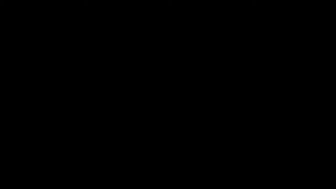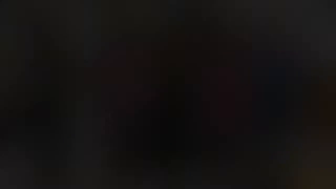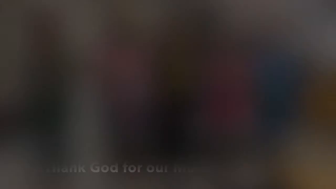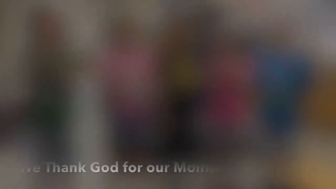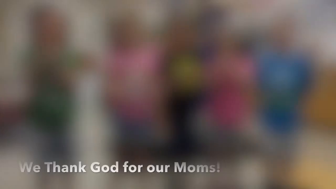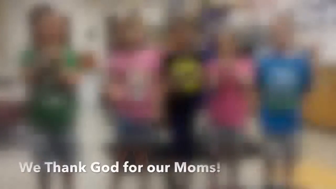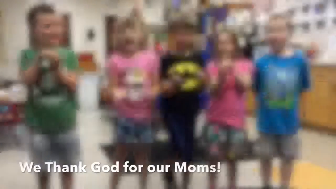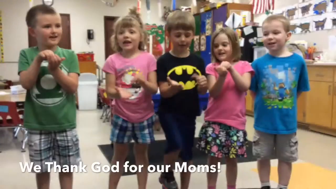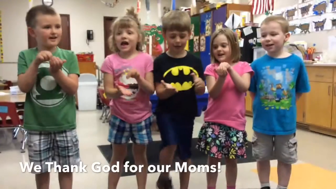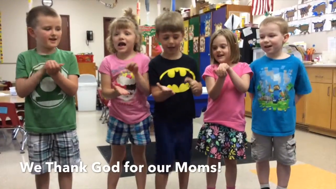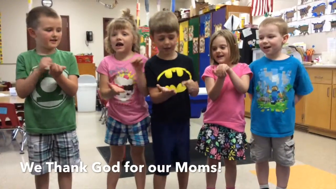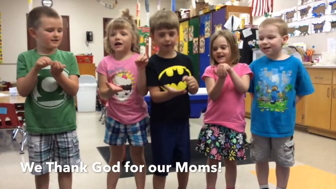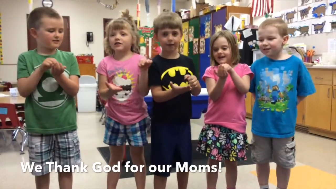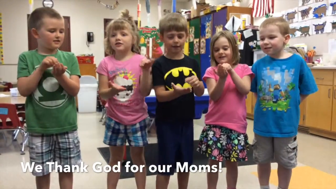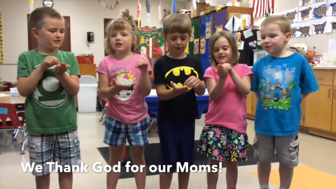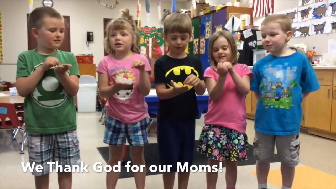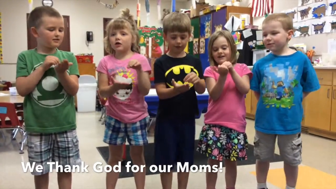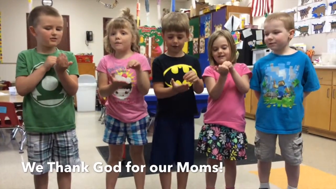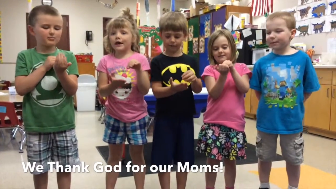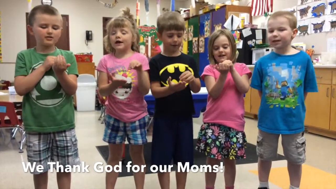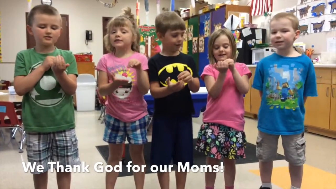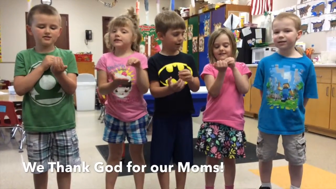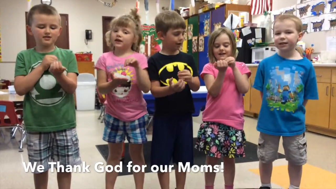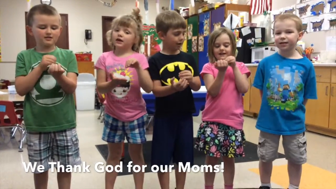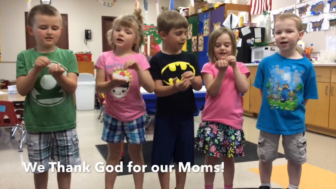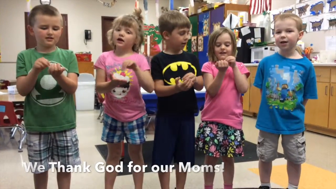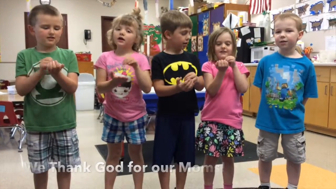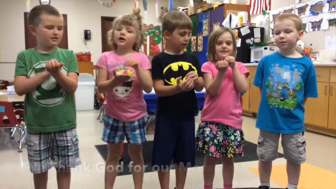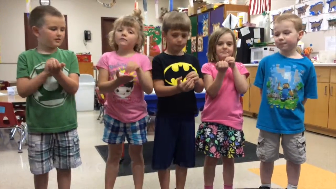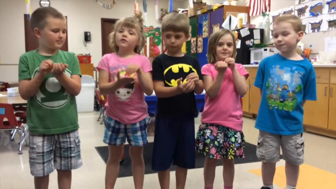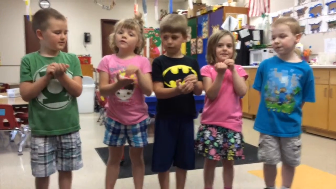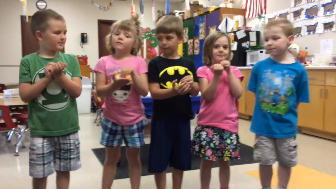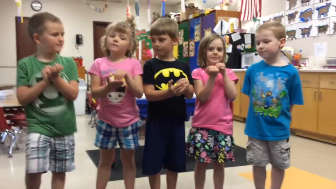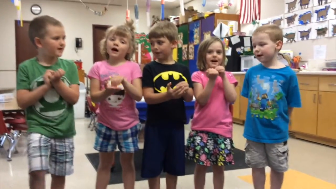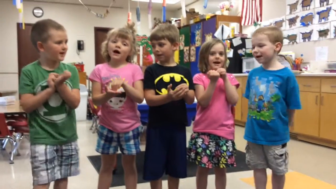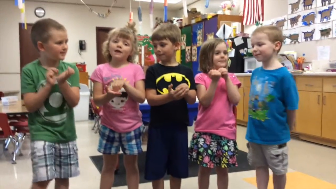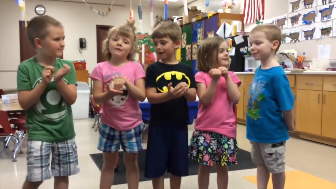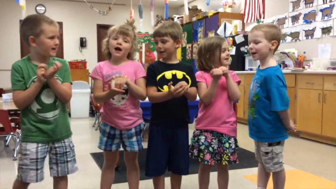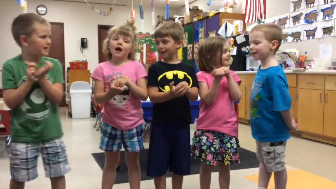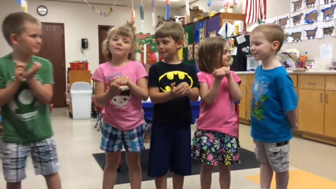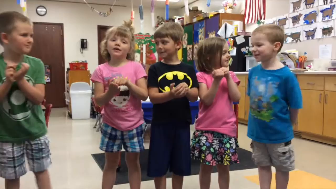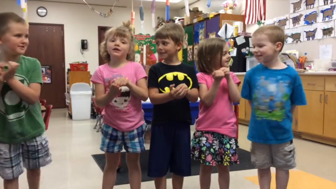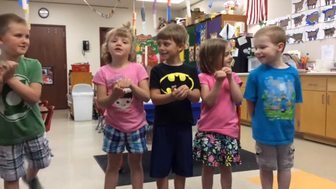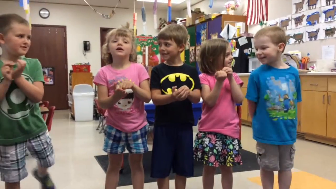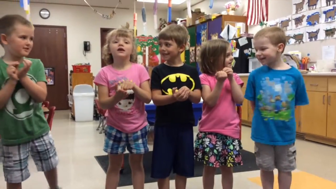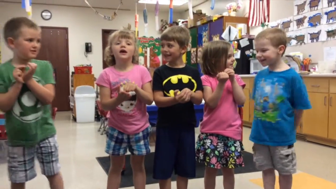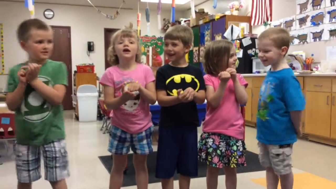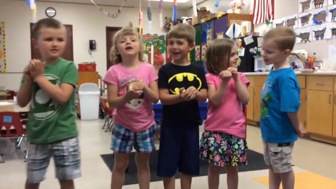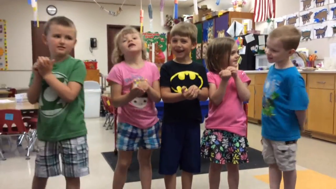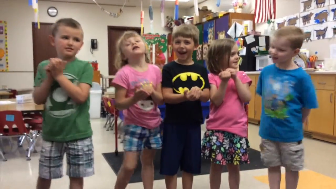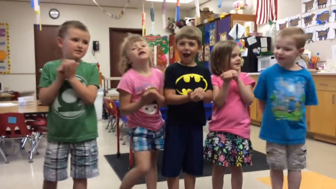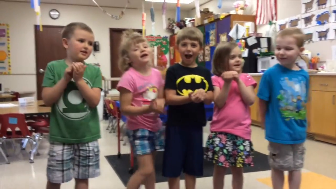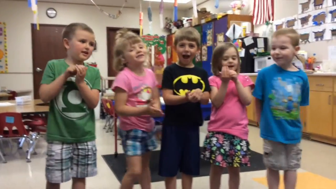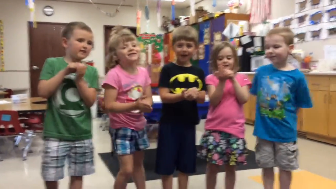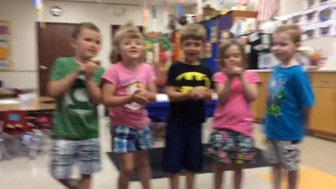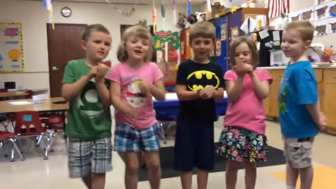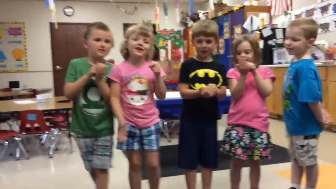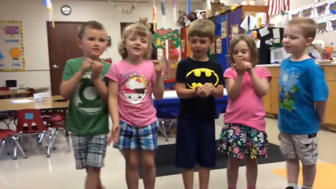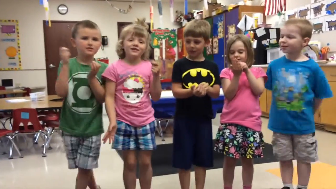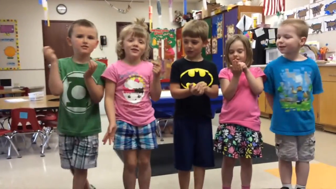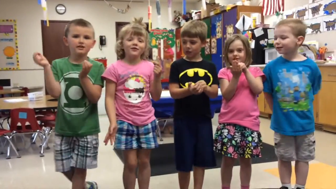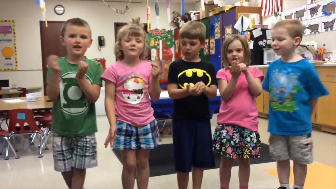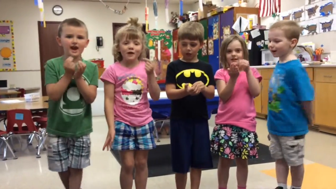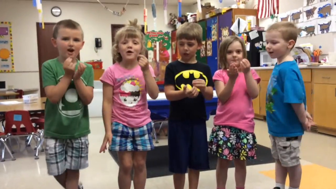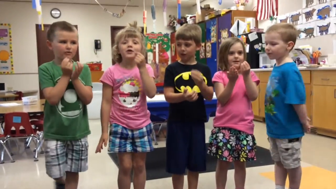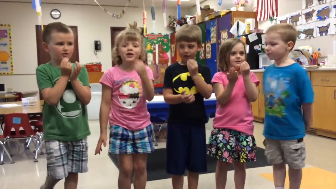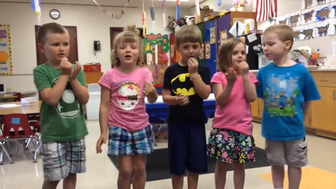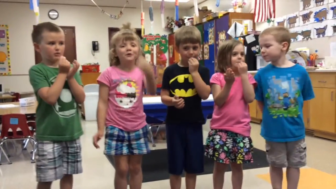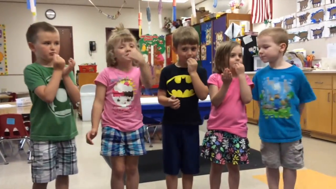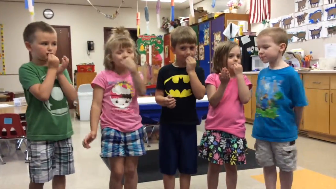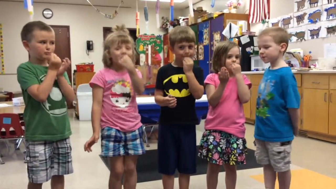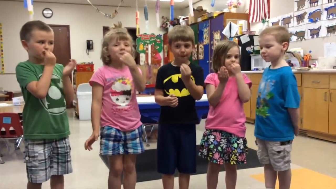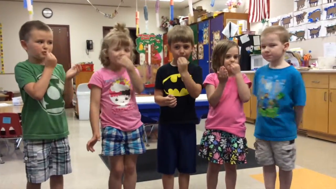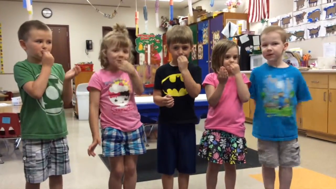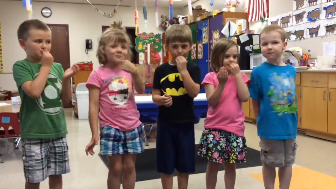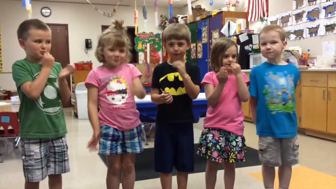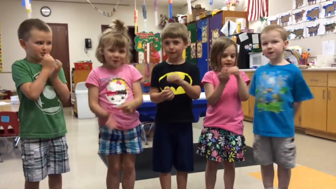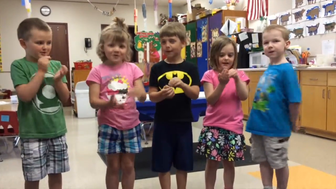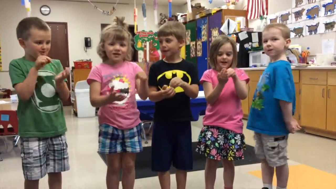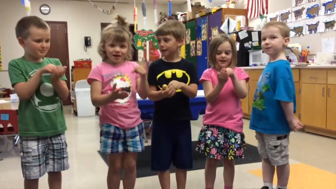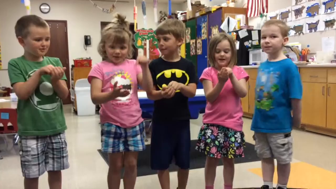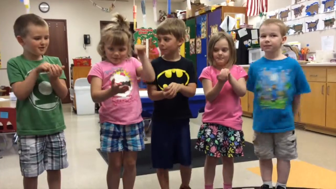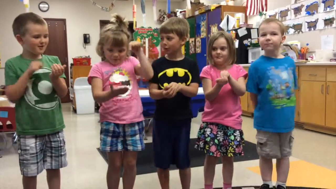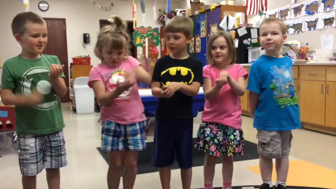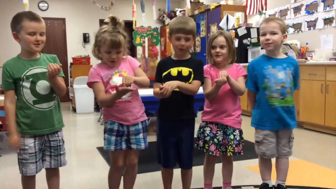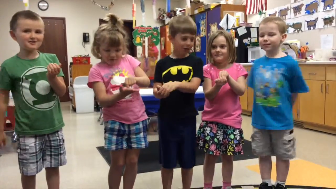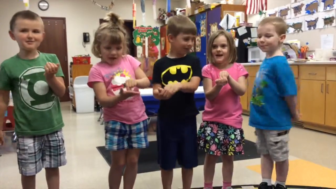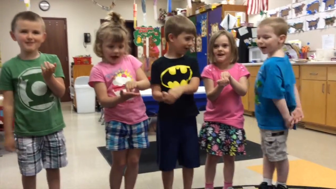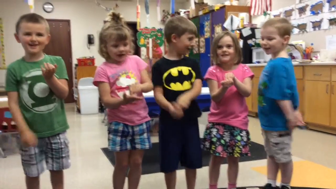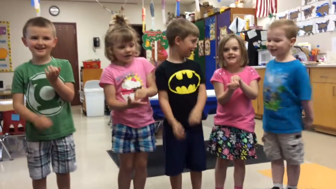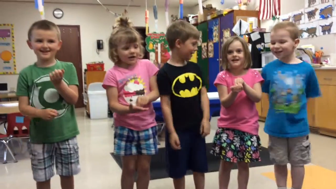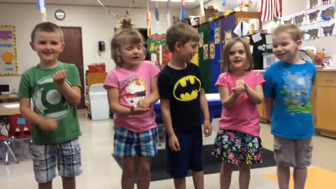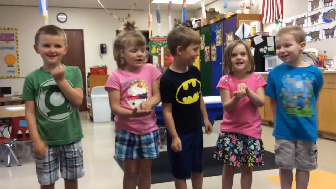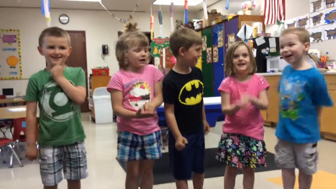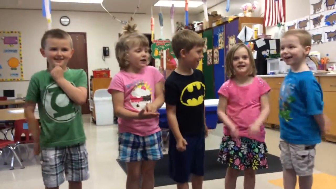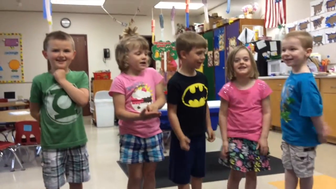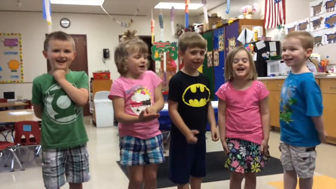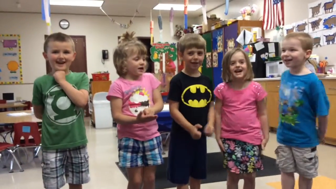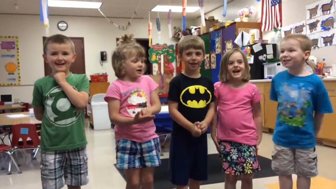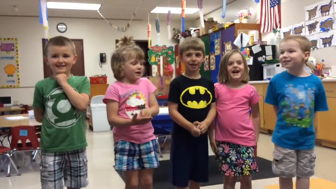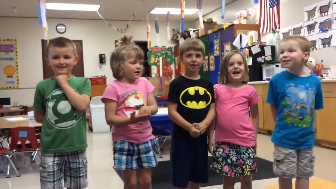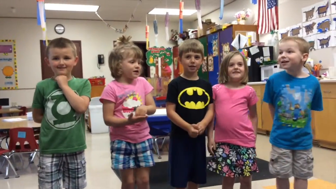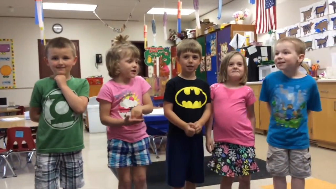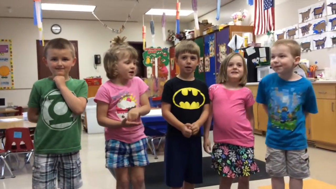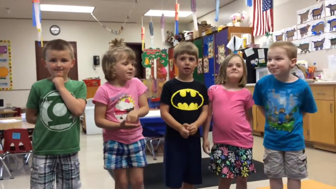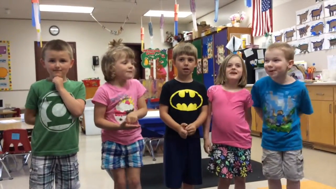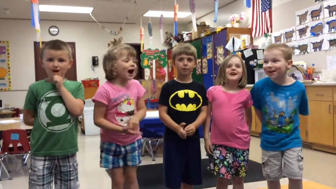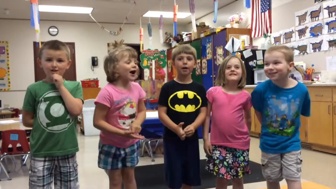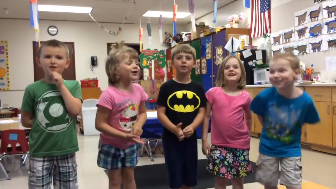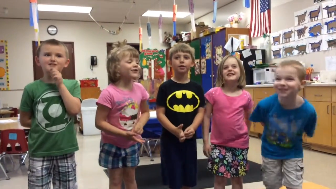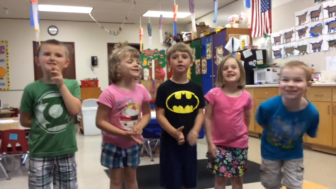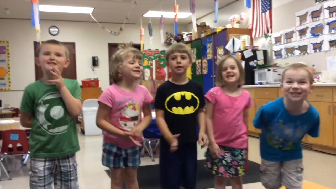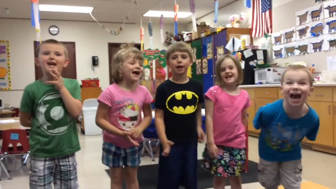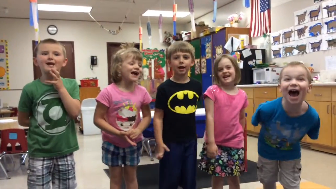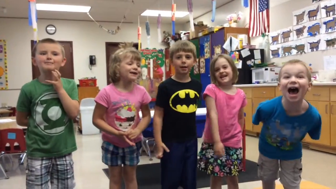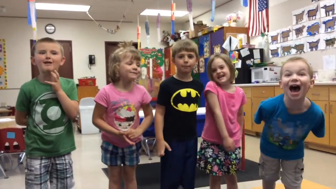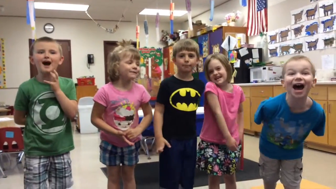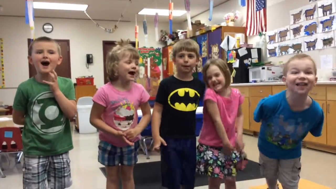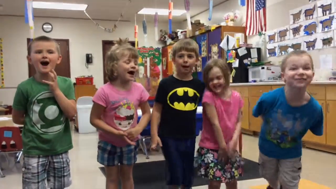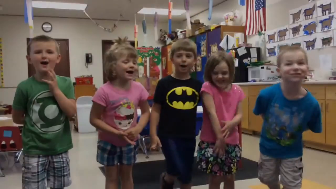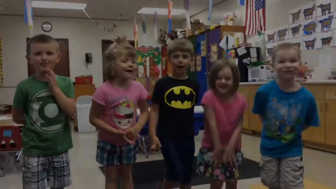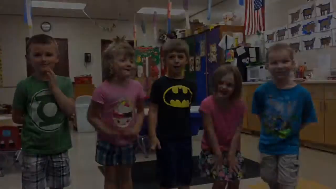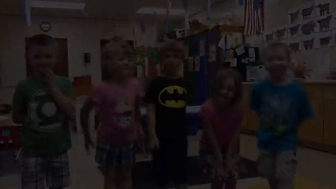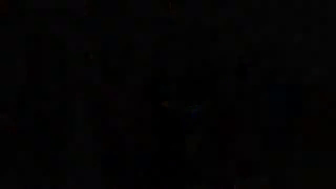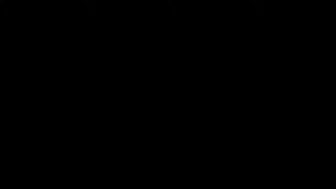Happy Mother's day